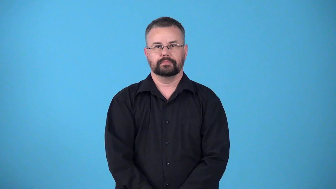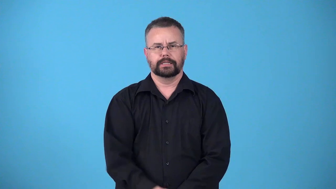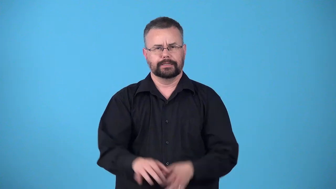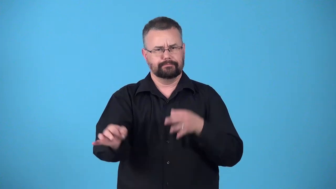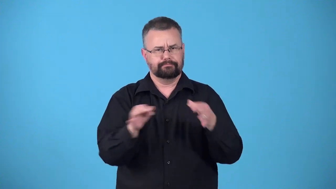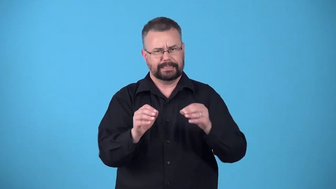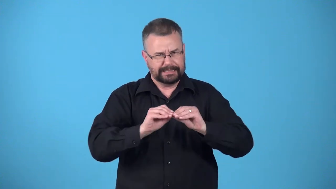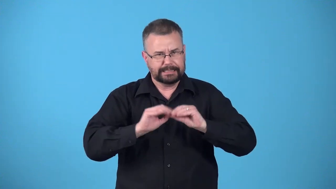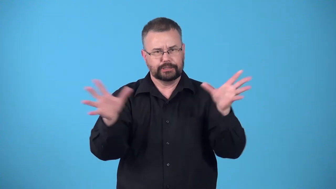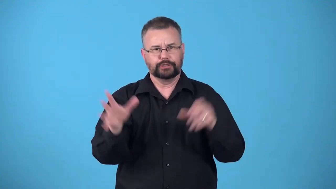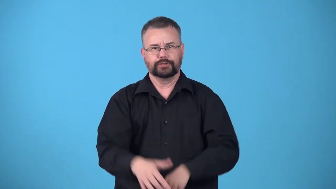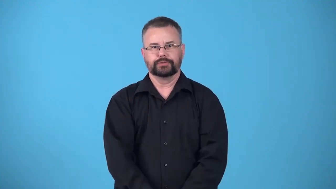bring home